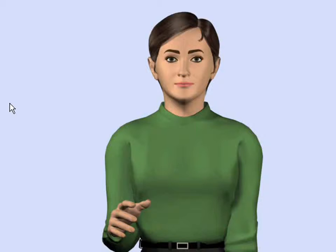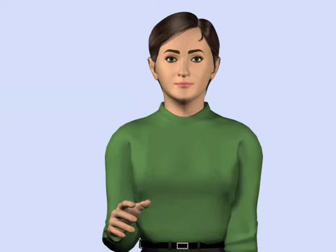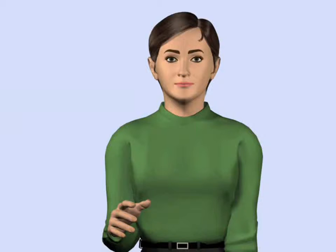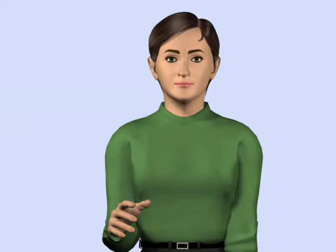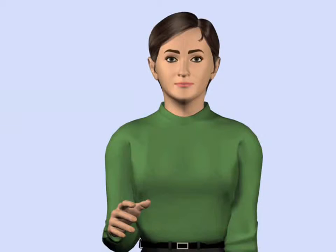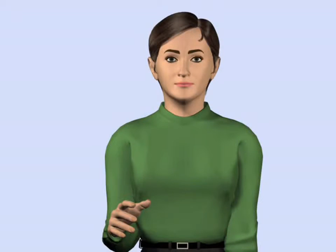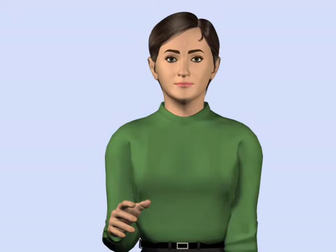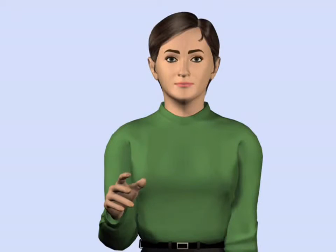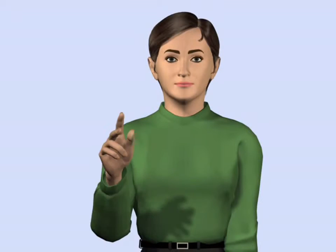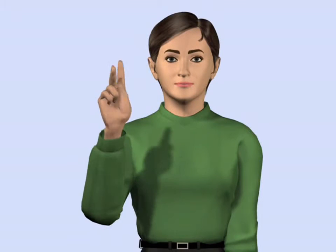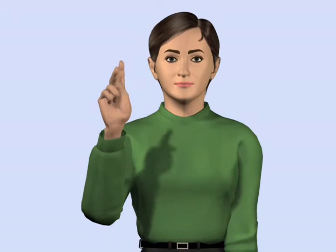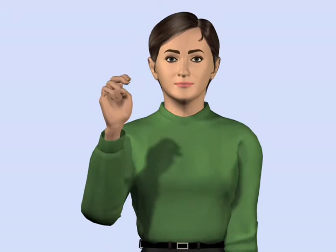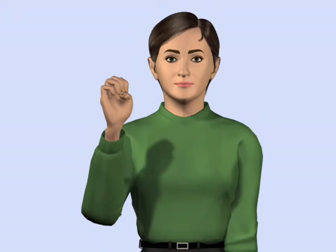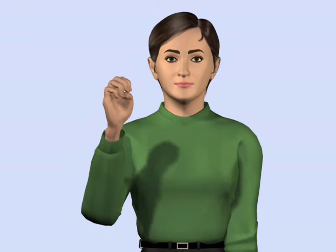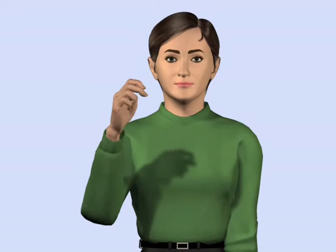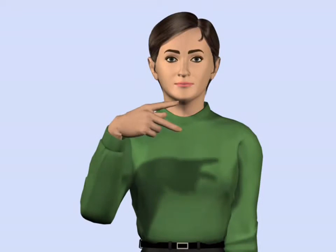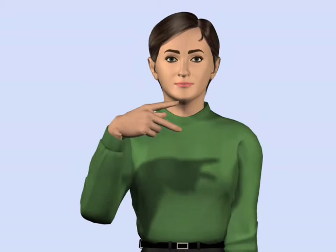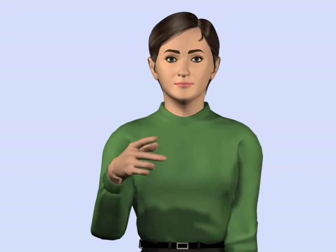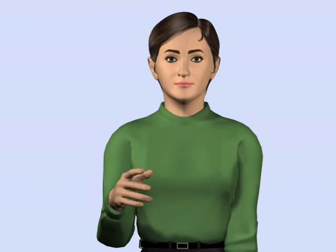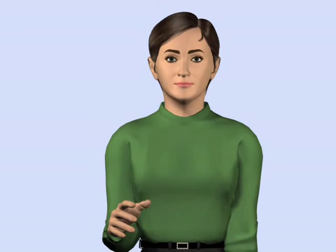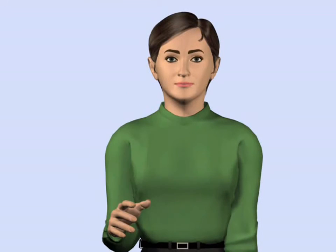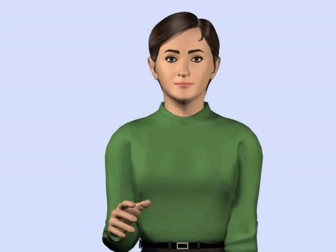Kep